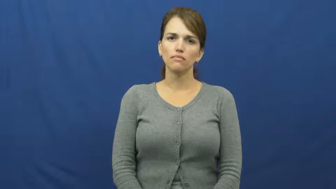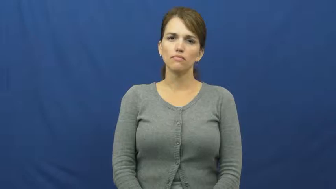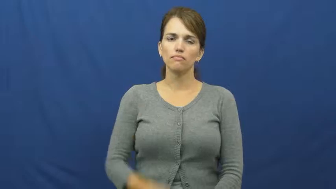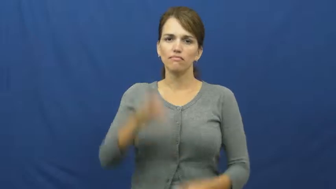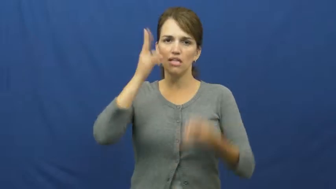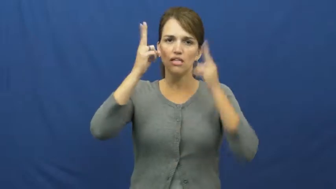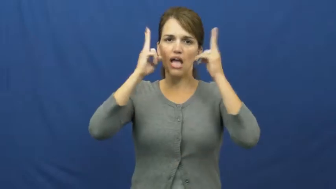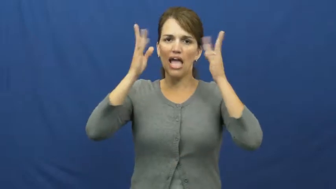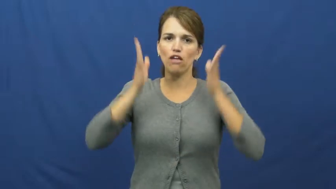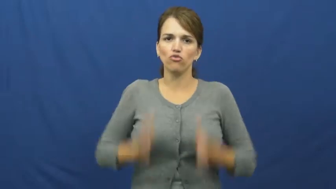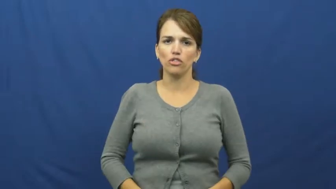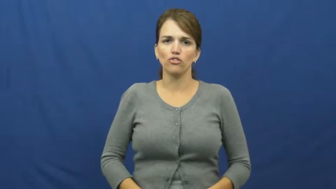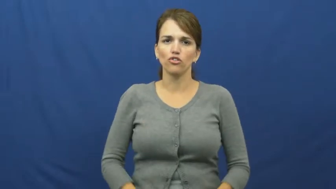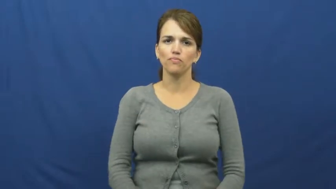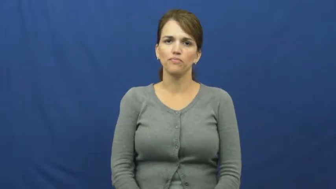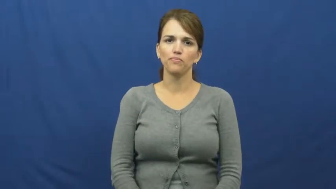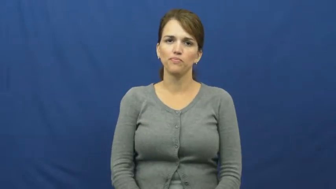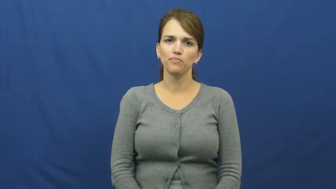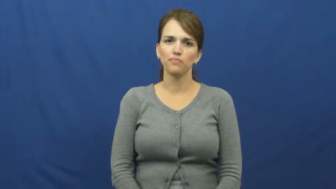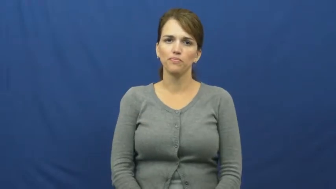hairdresser